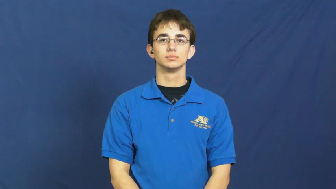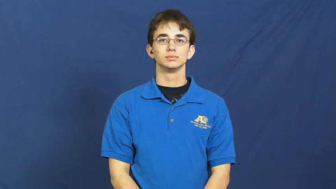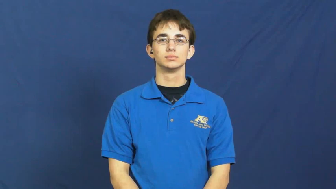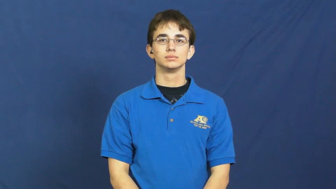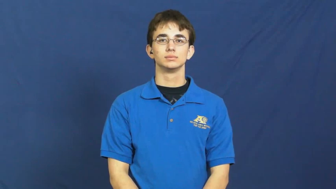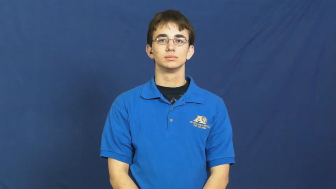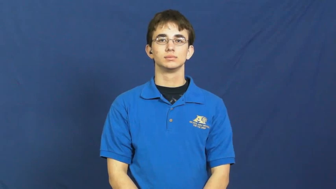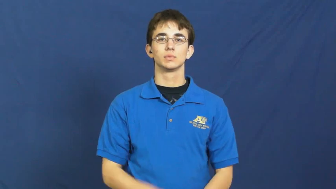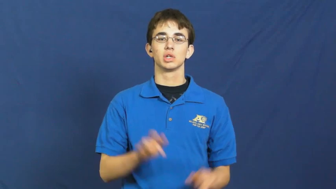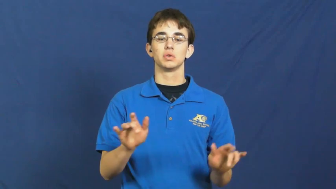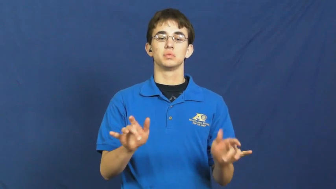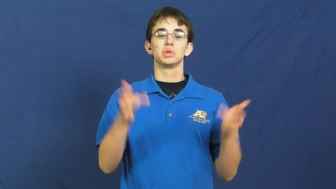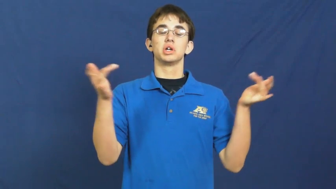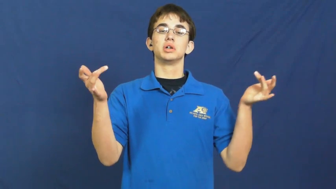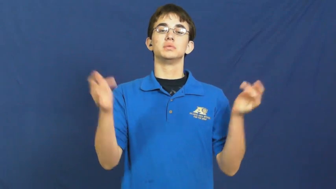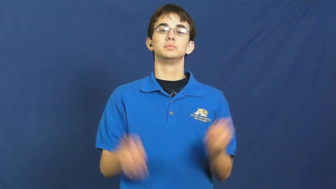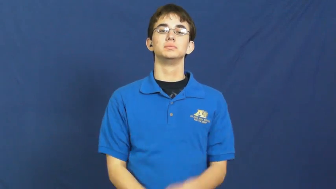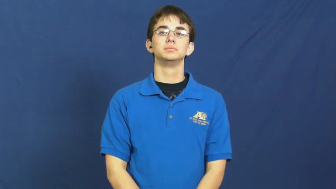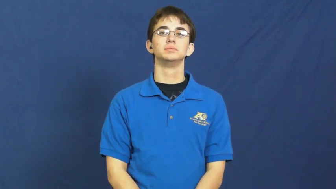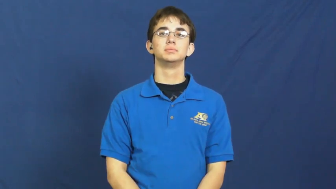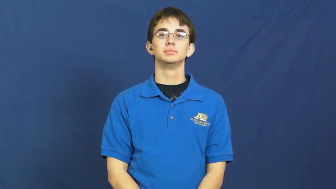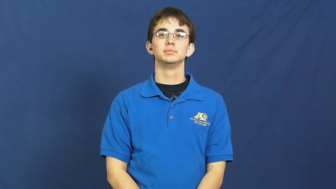airy,featherweight,flyweight,lite weight